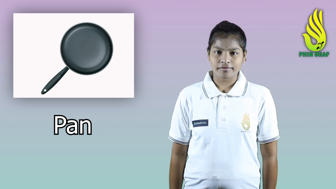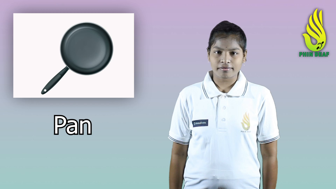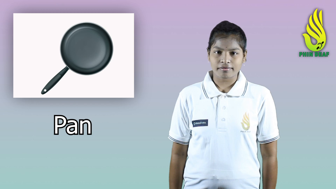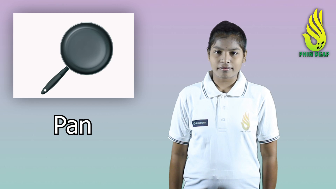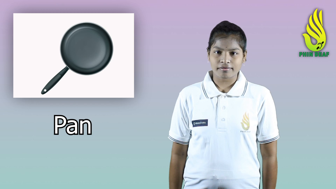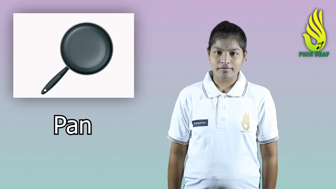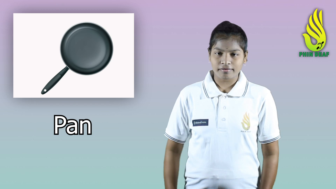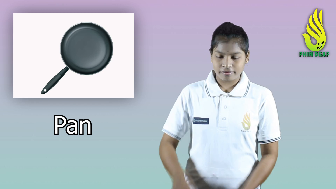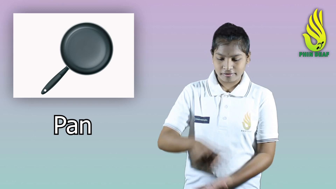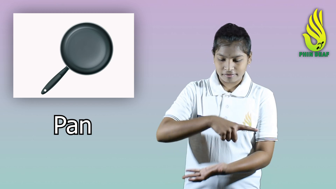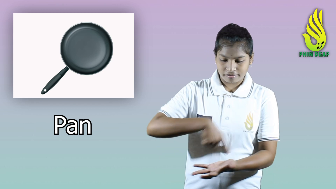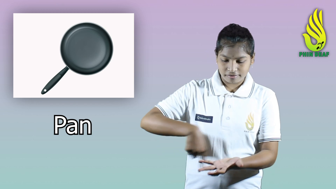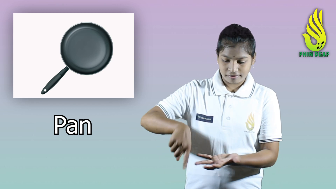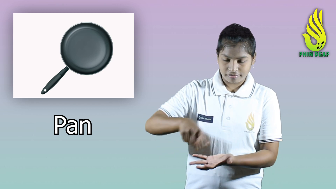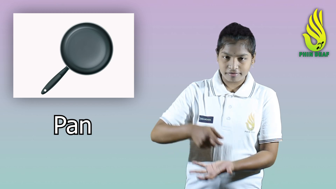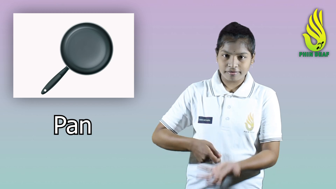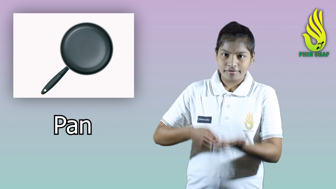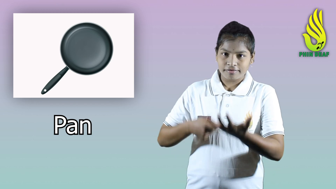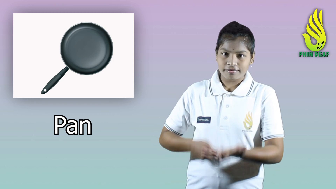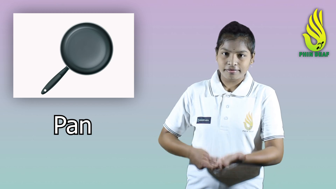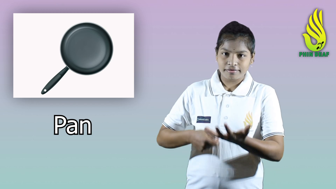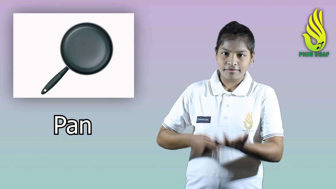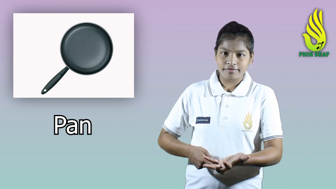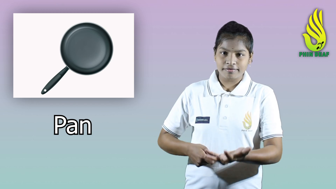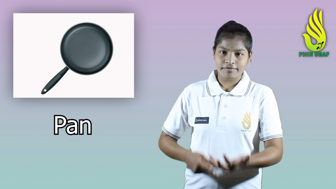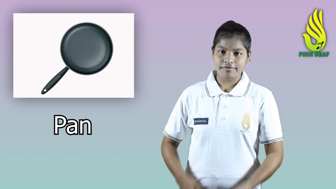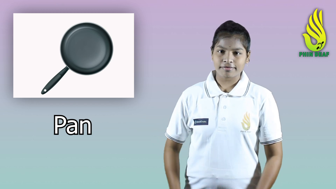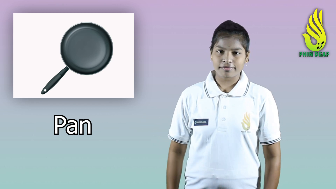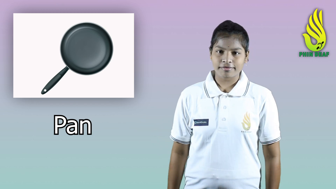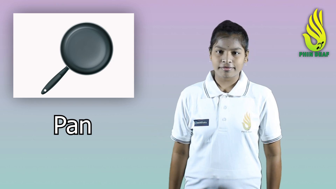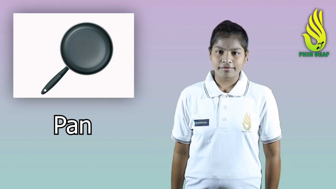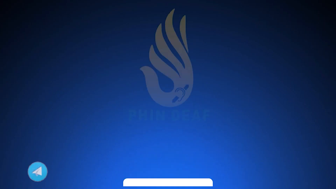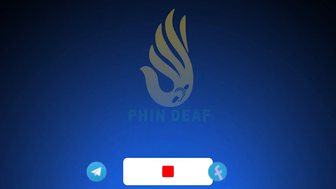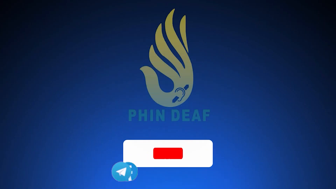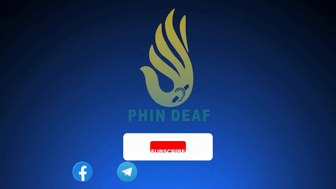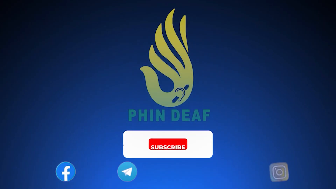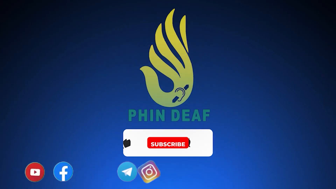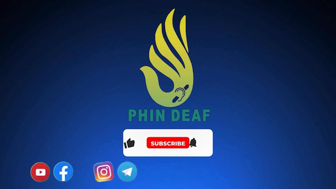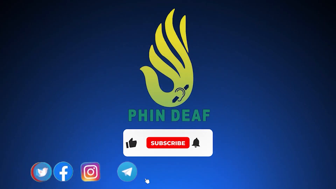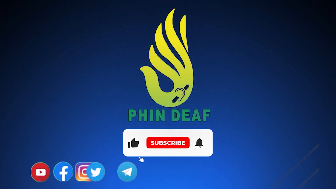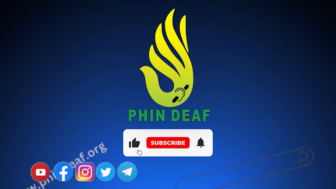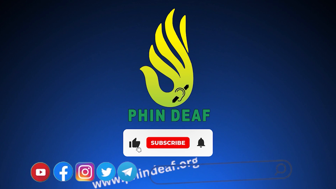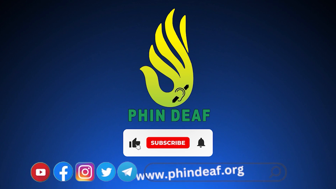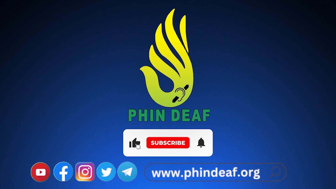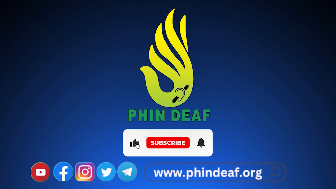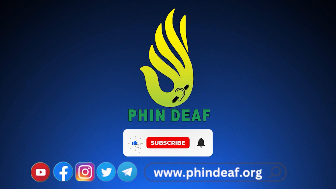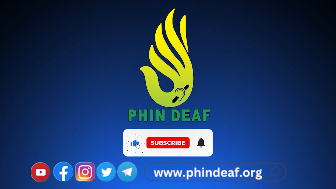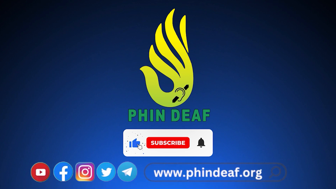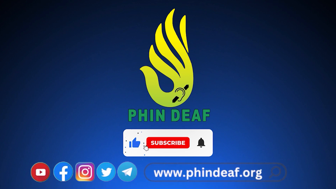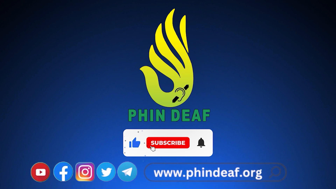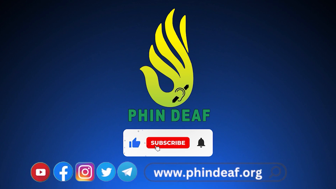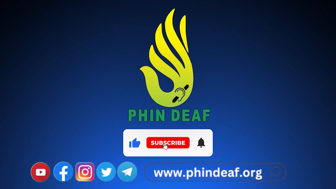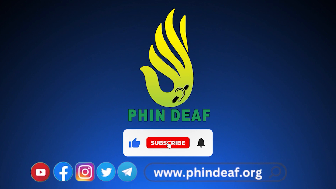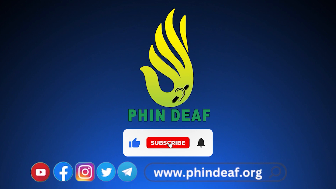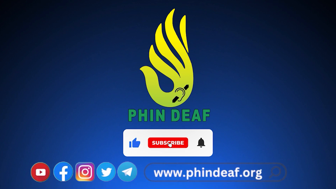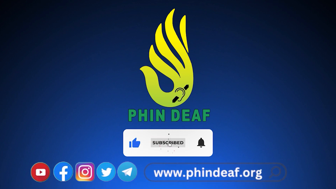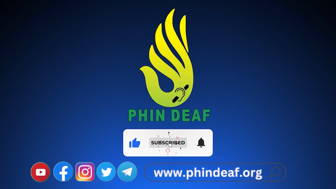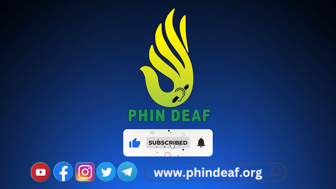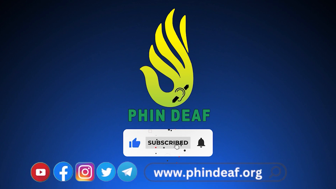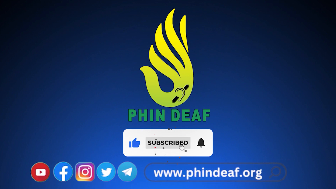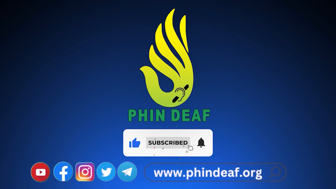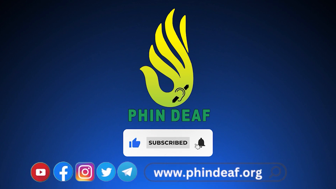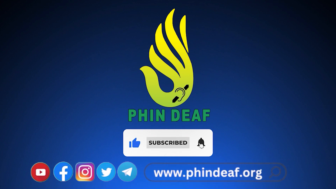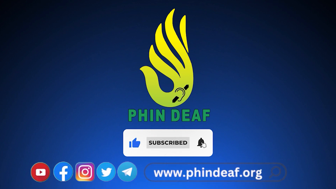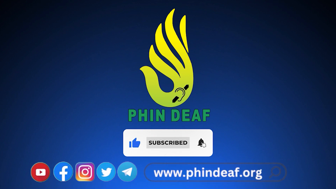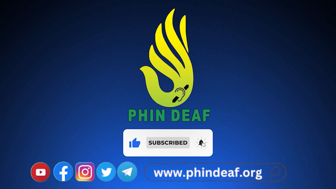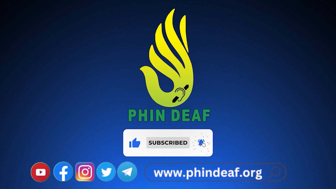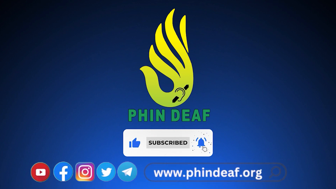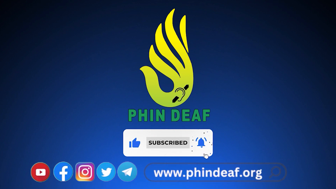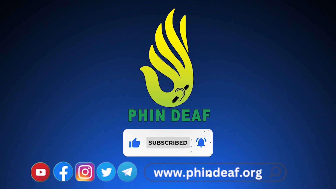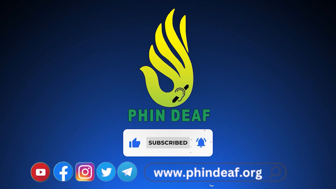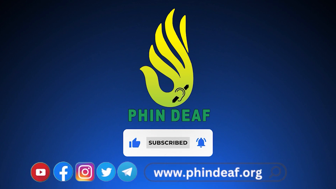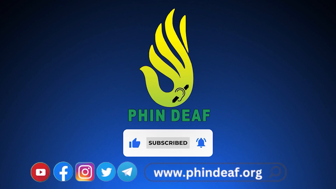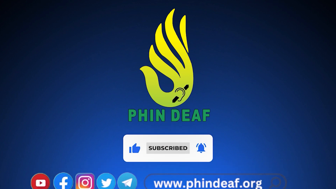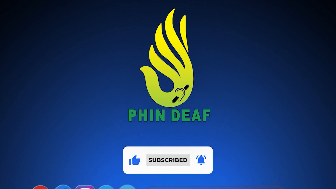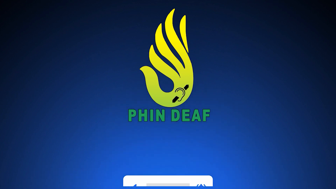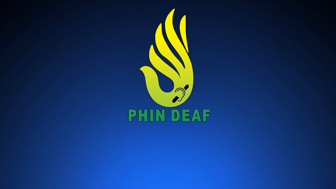Pan